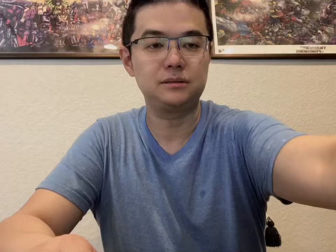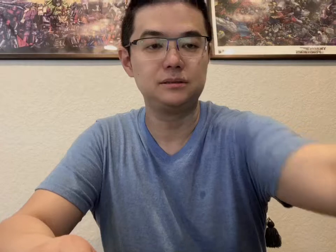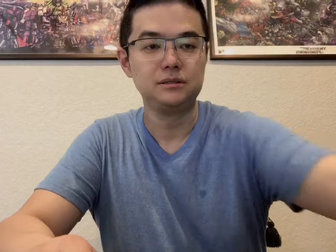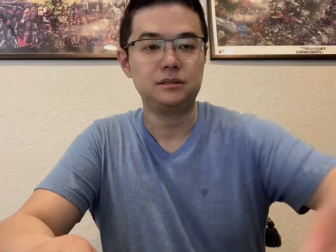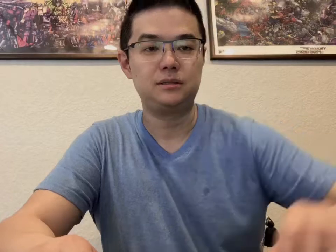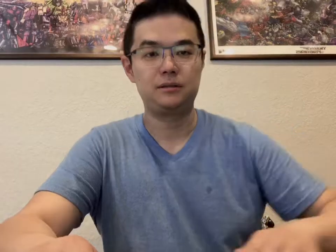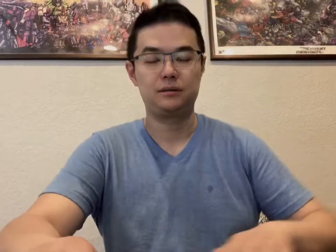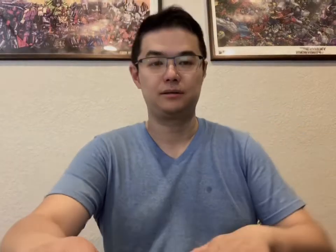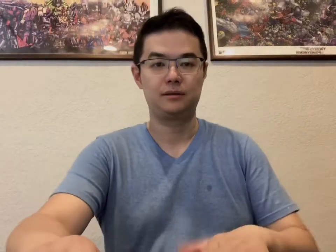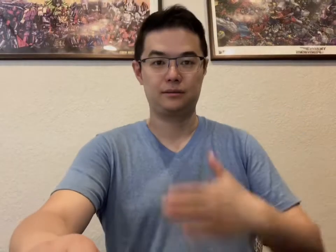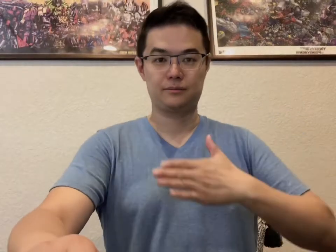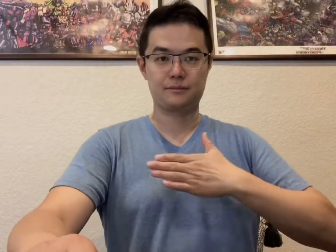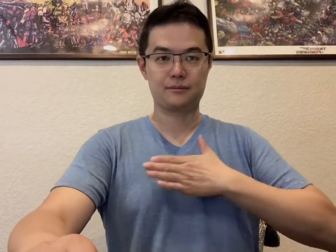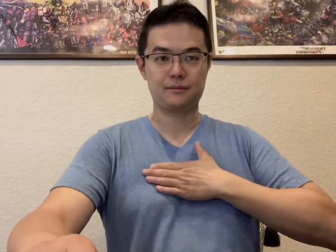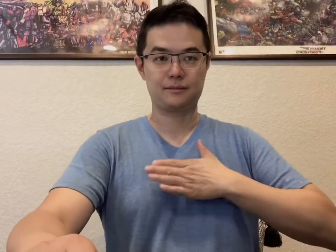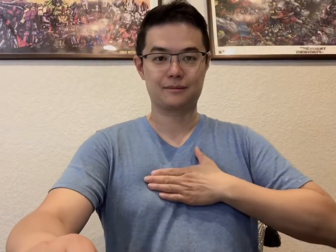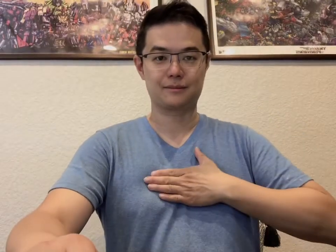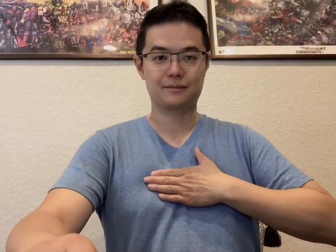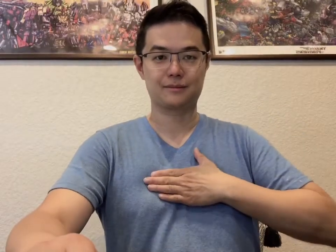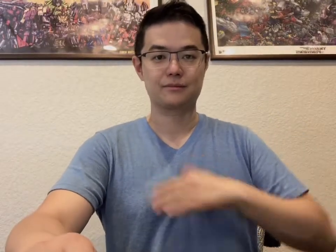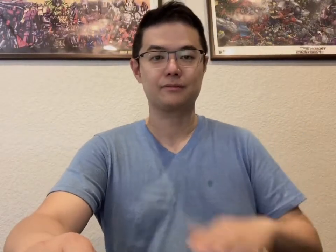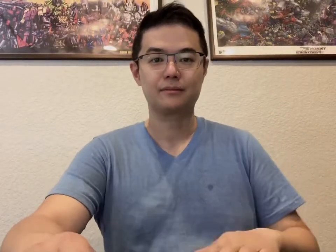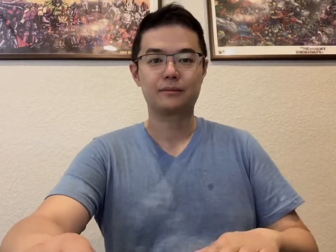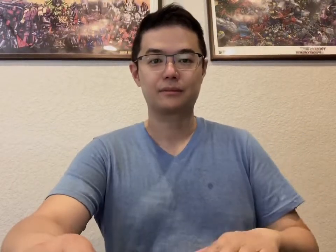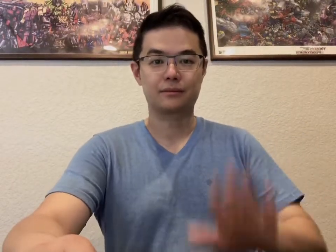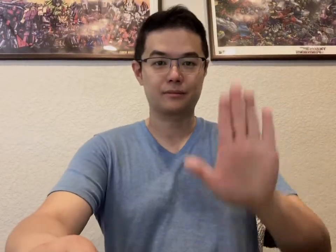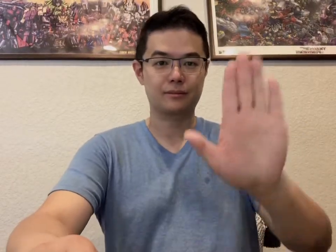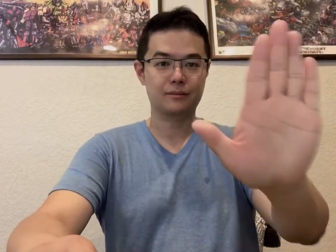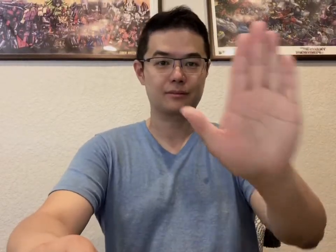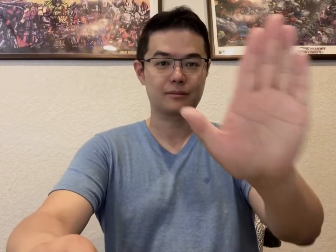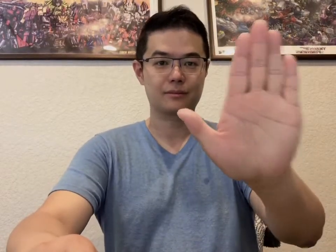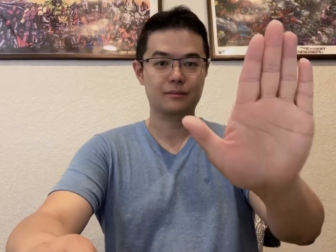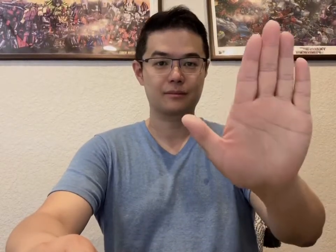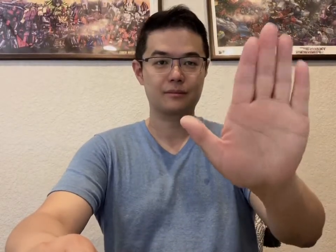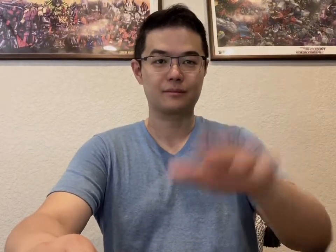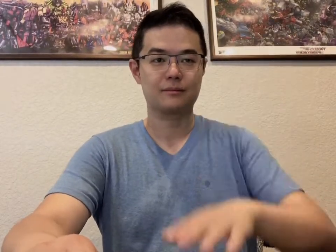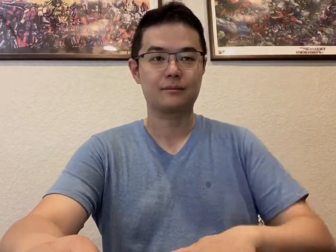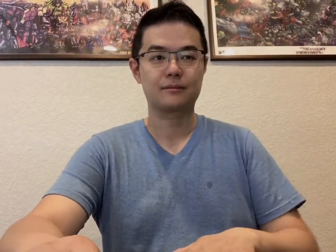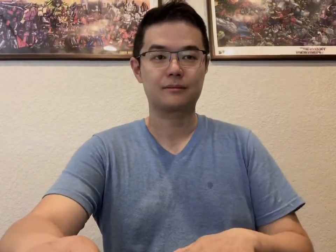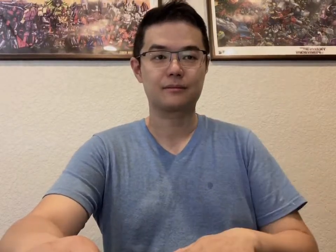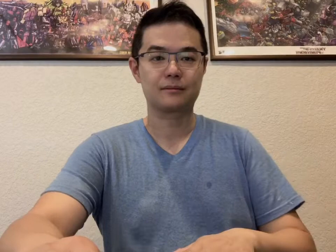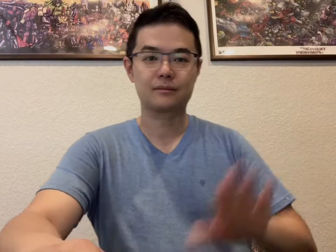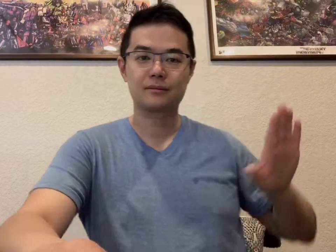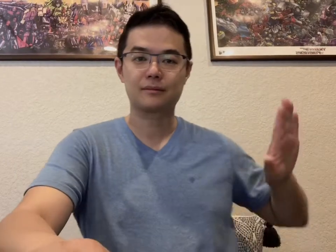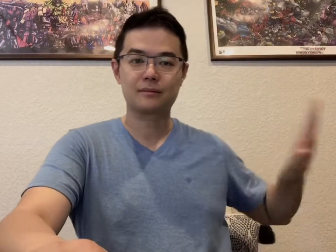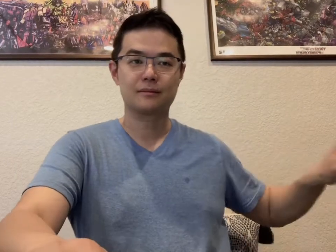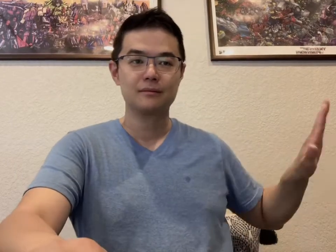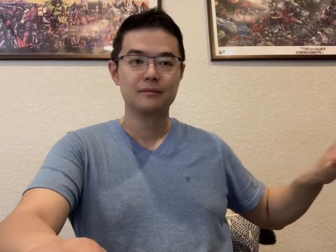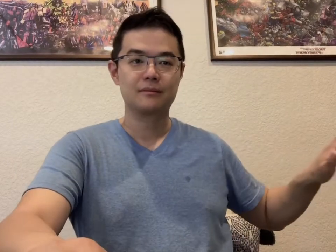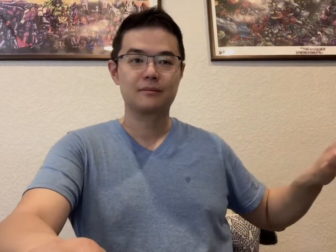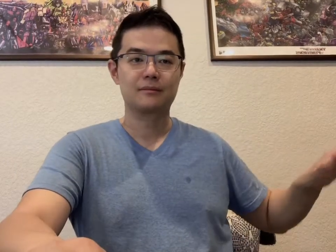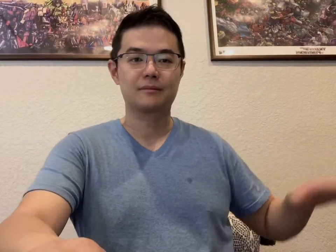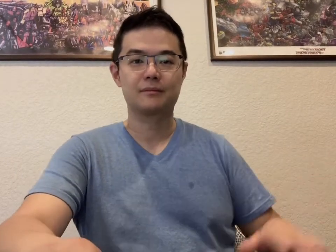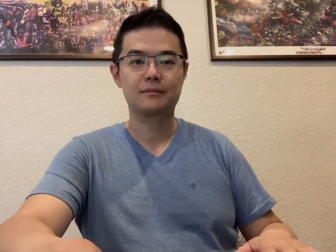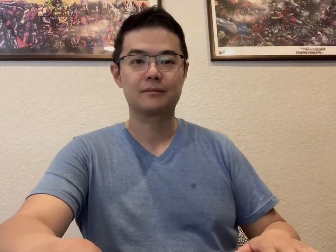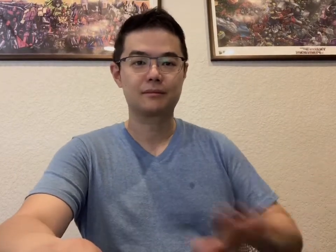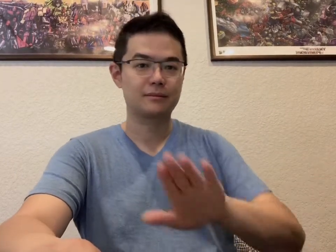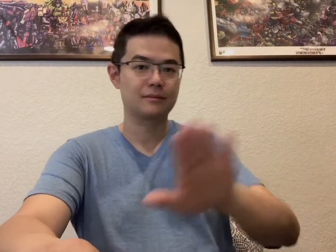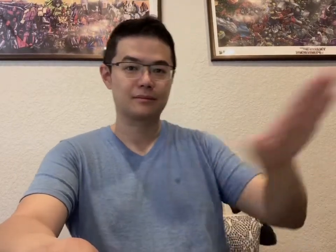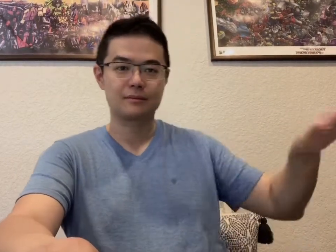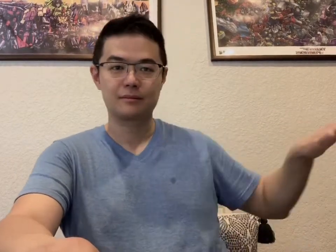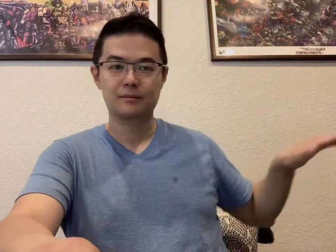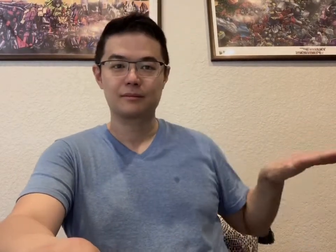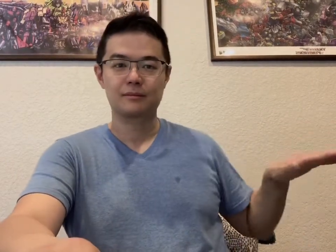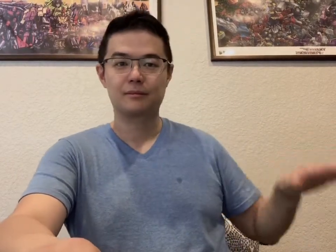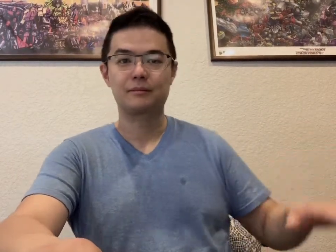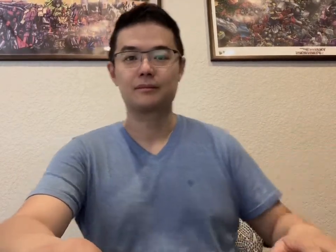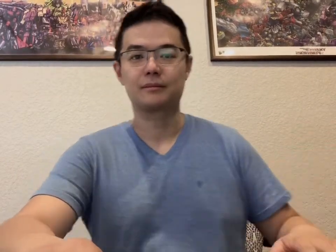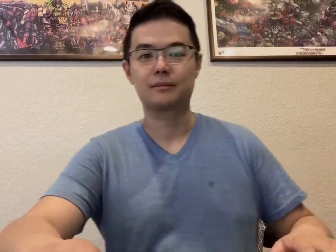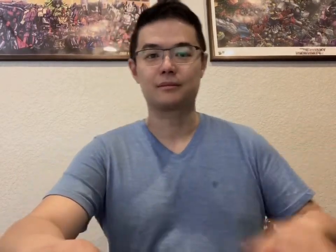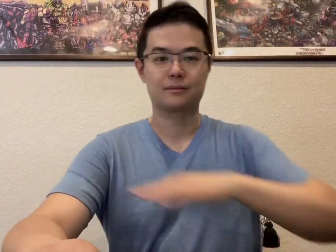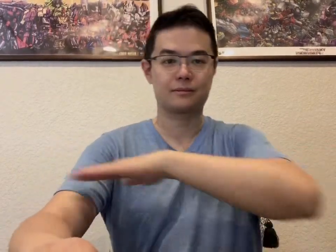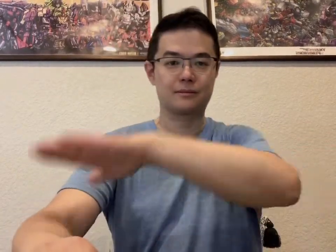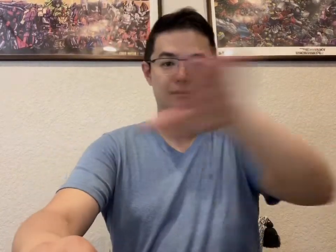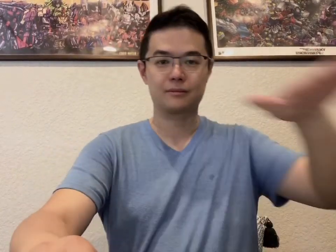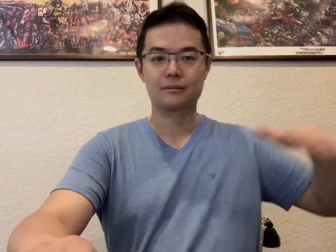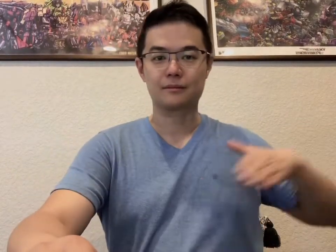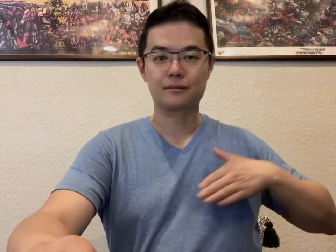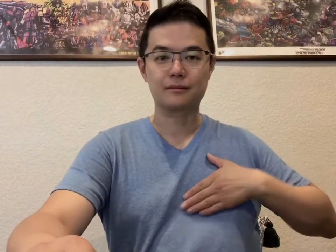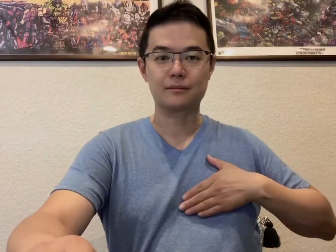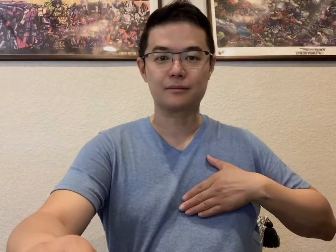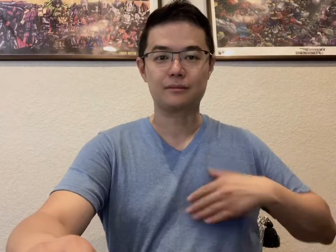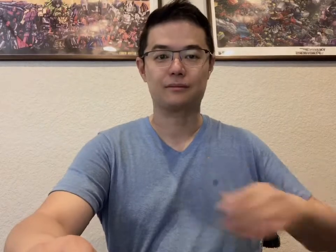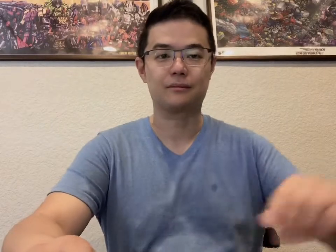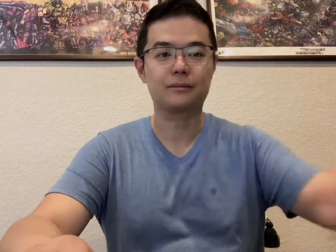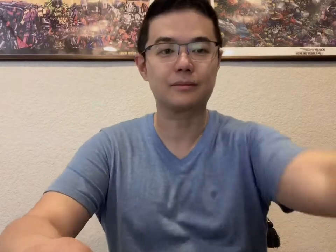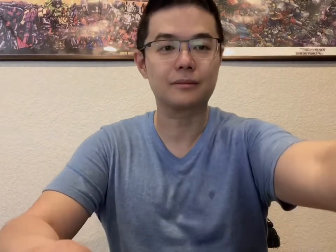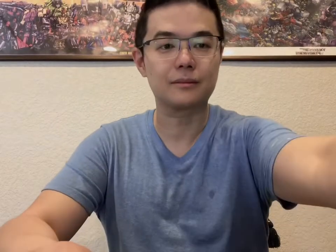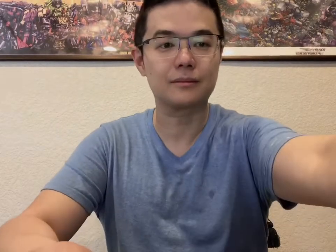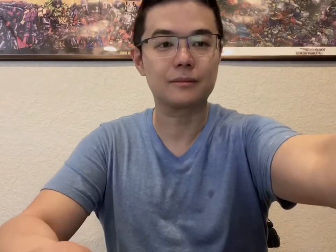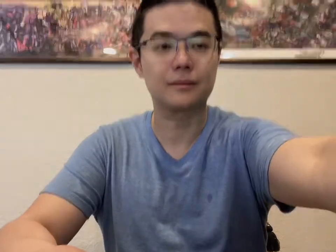Possessive Pronouns